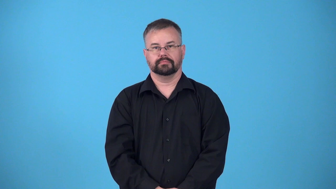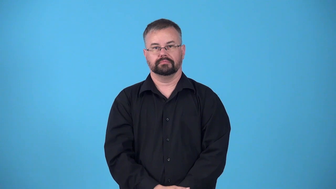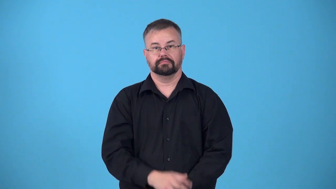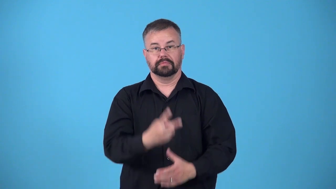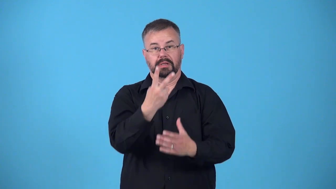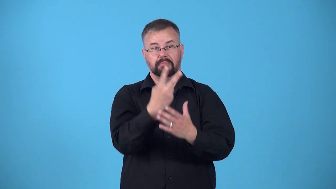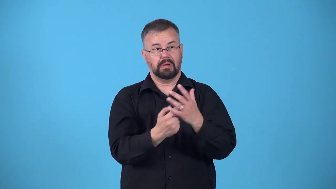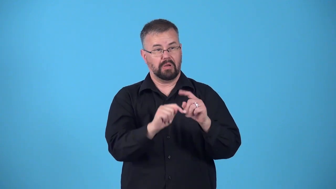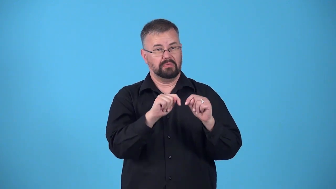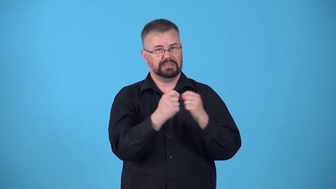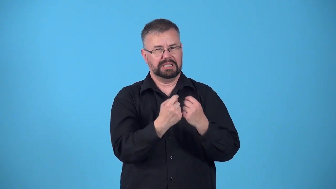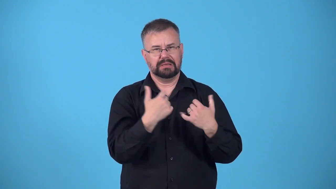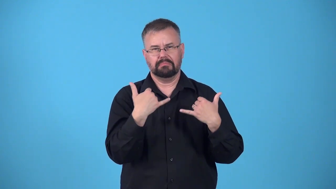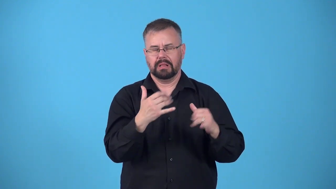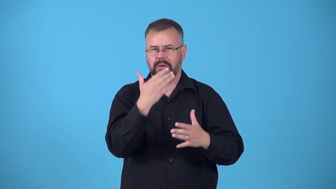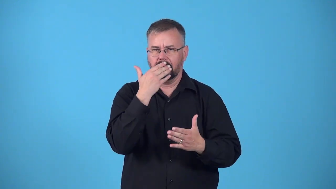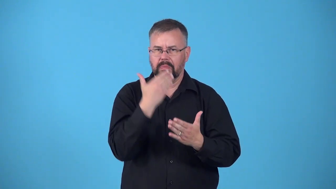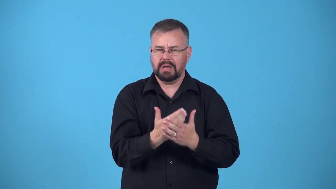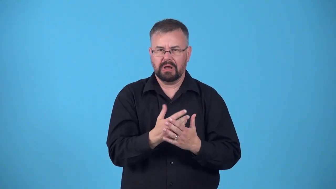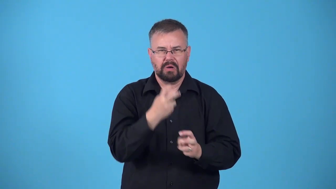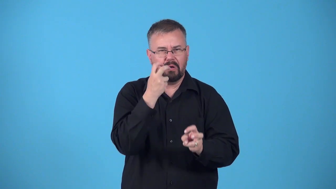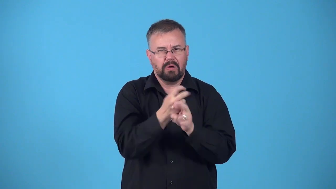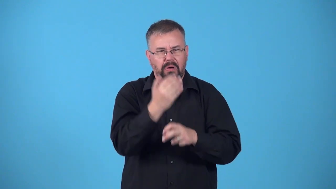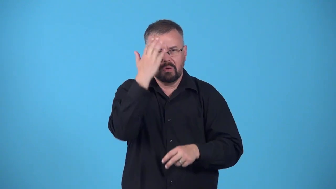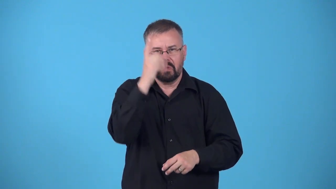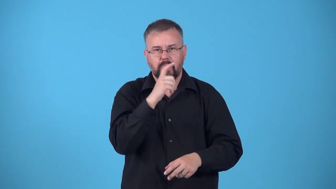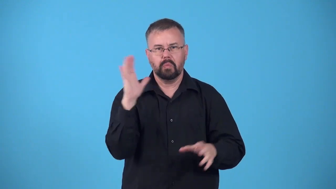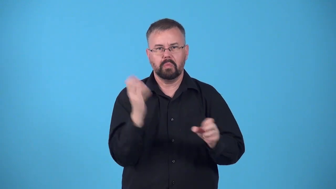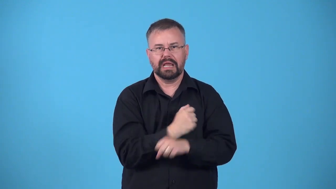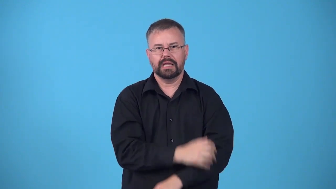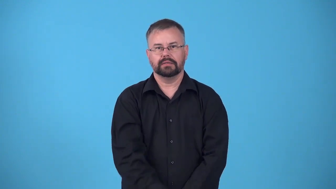tight game